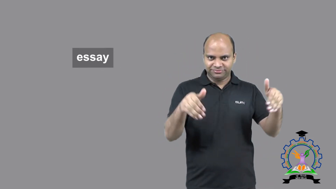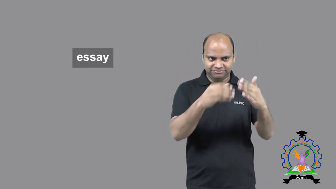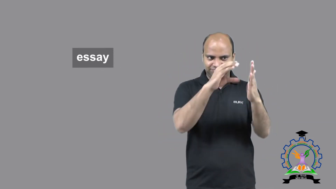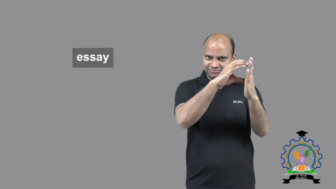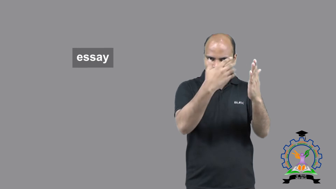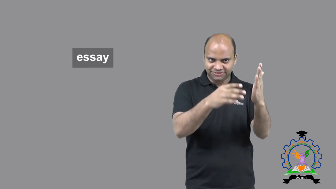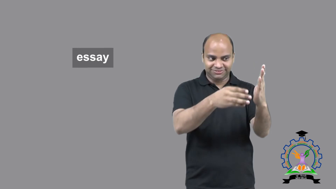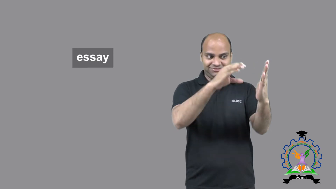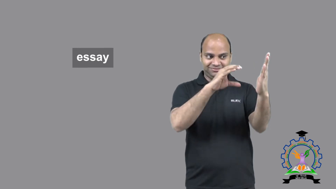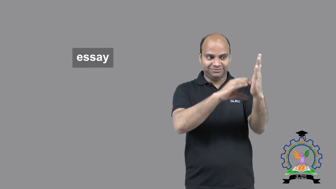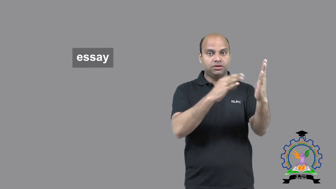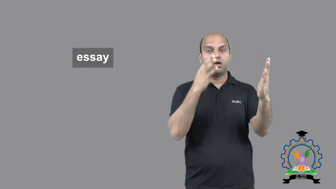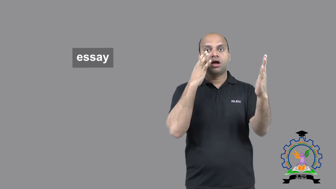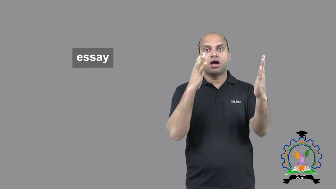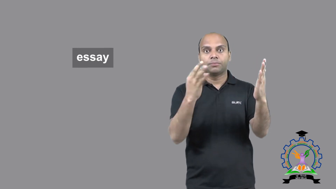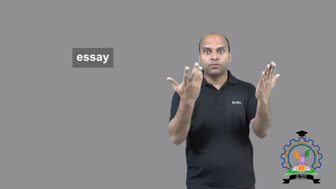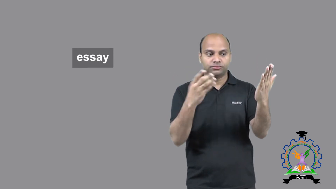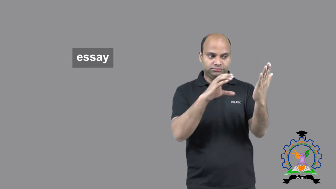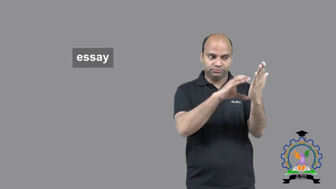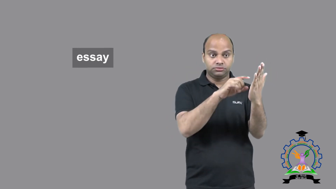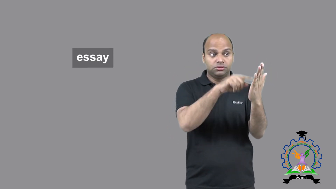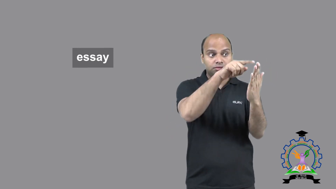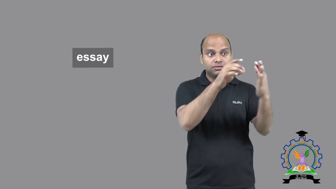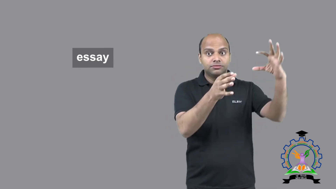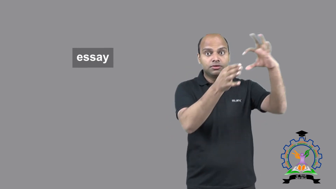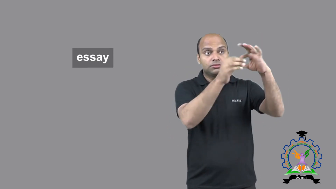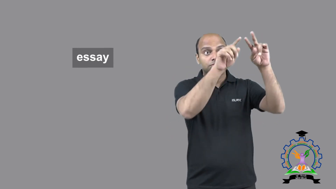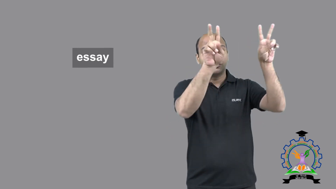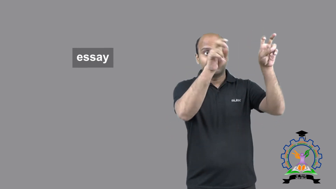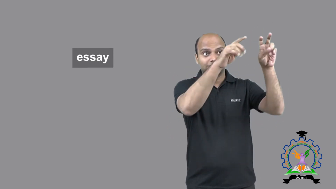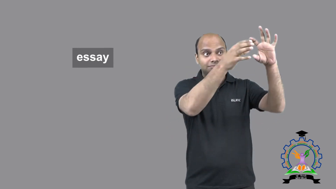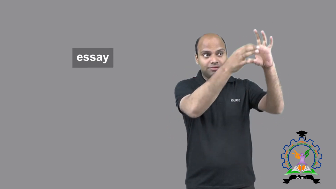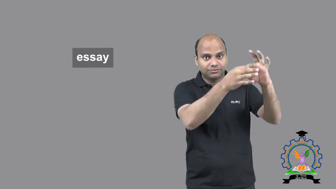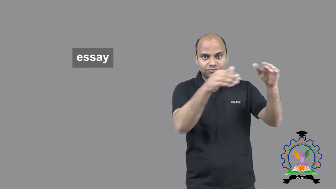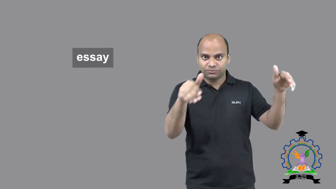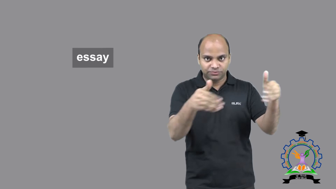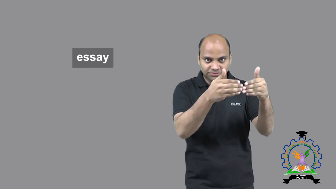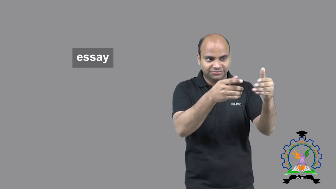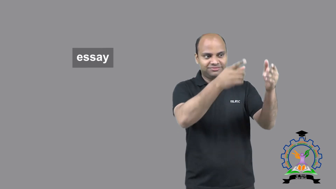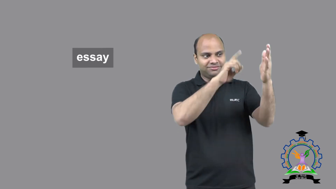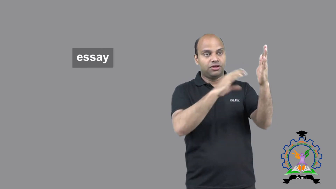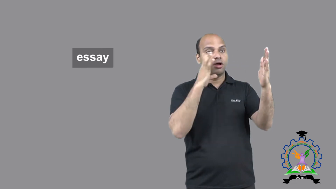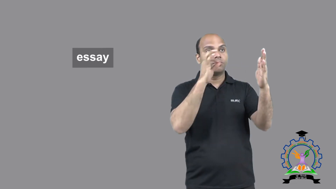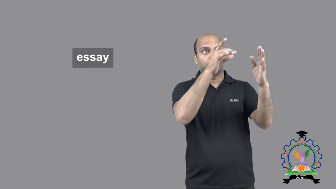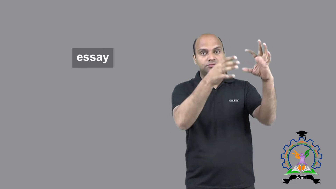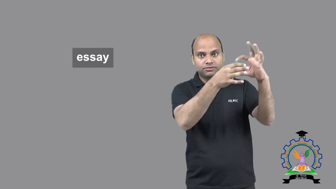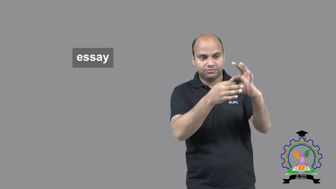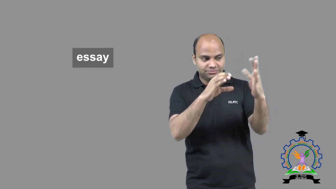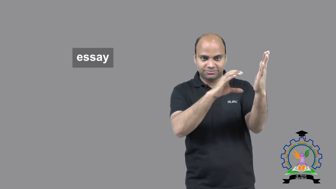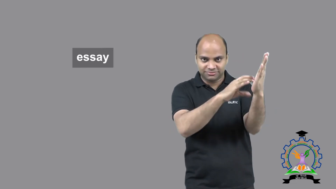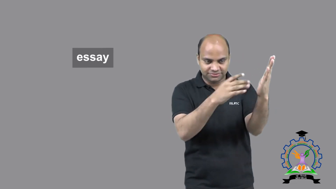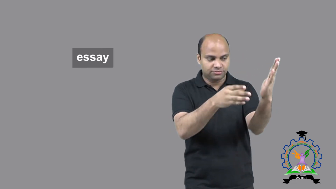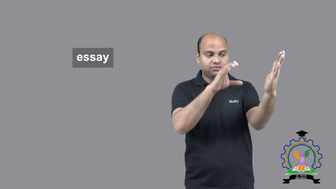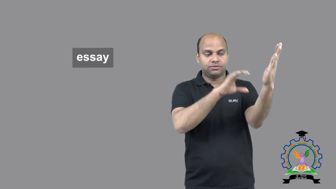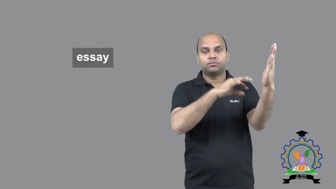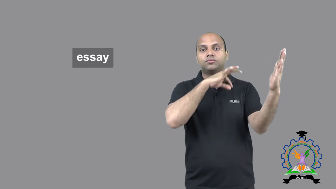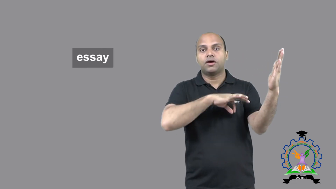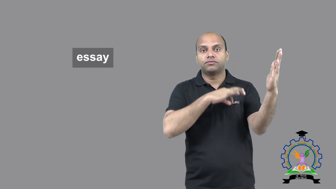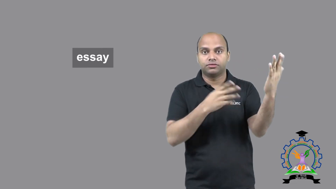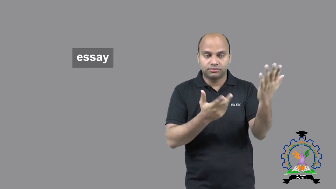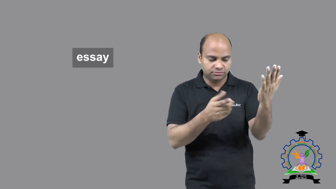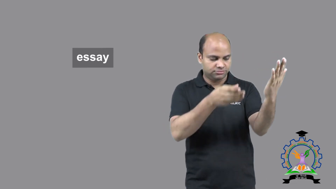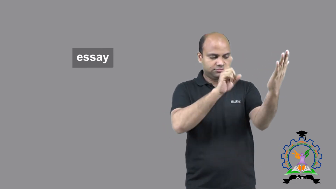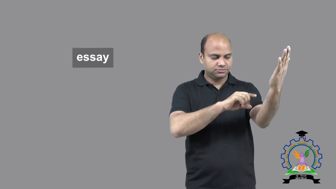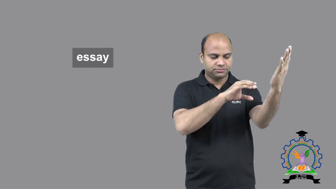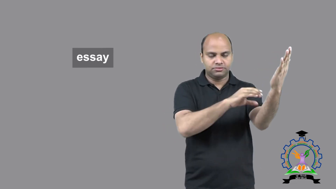essay